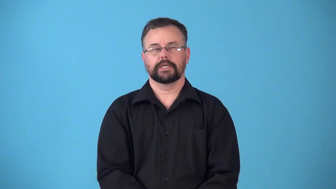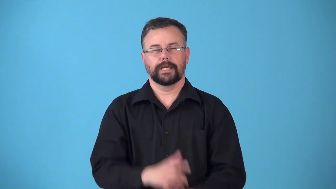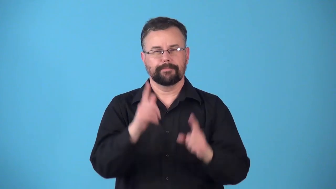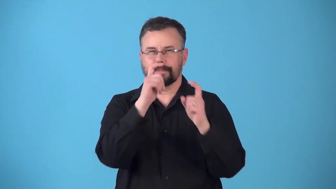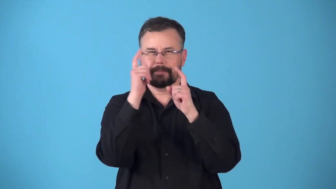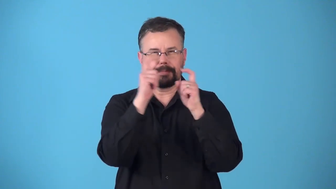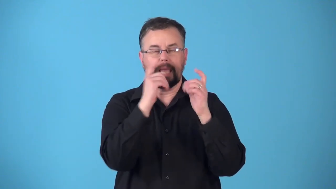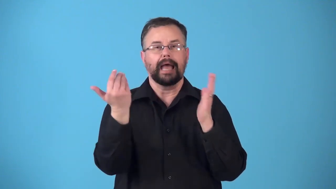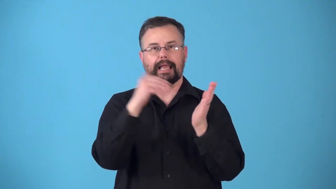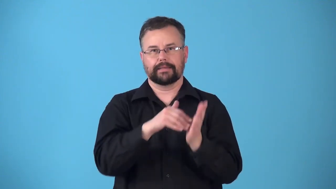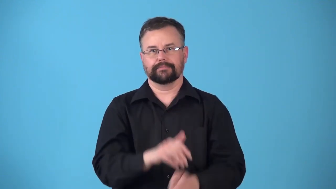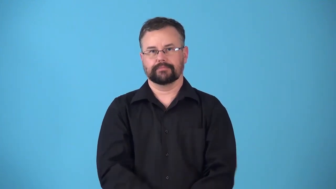rephotograph,reshoot